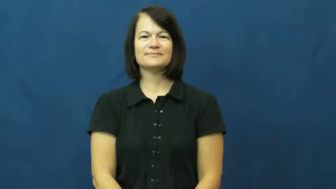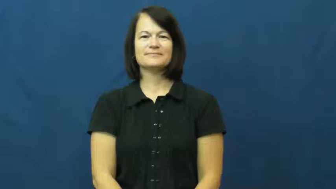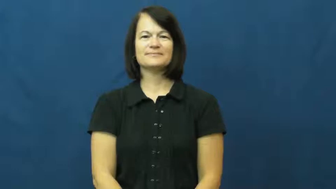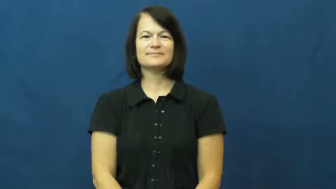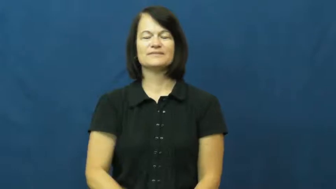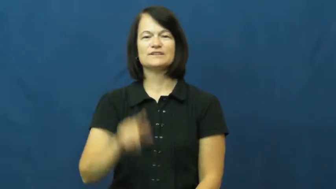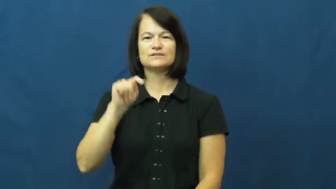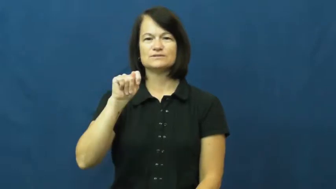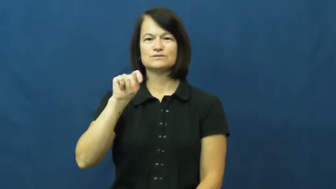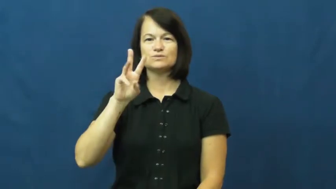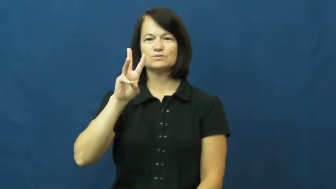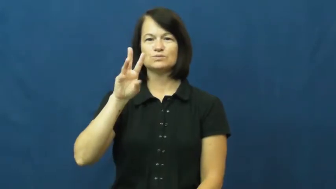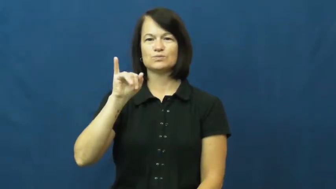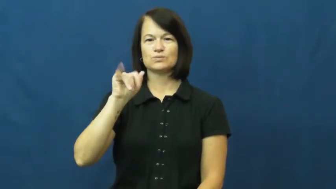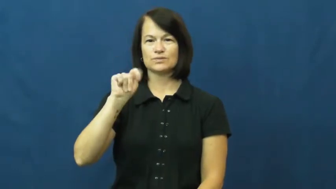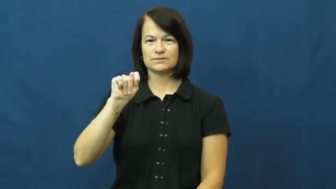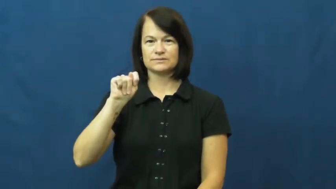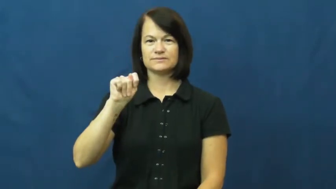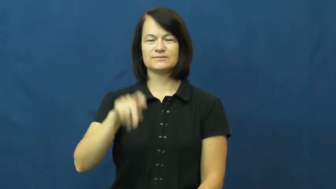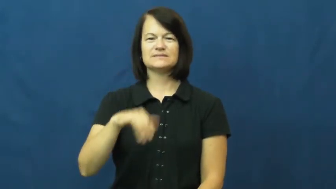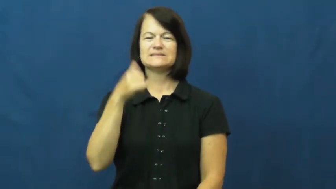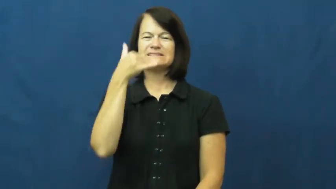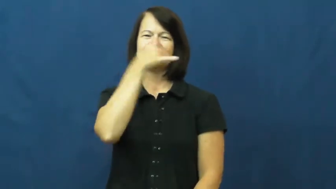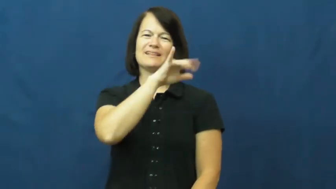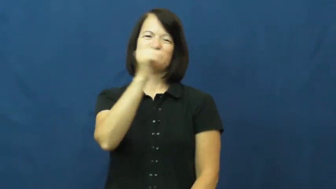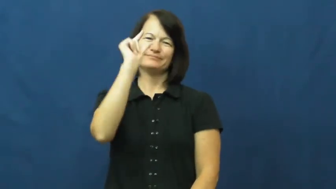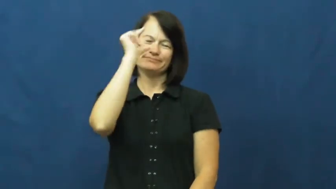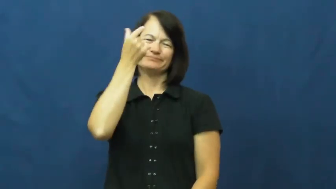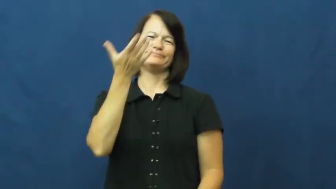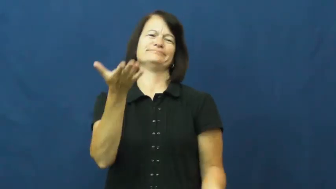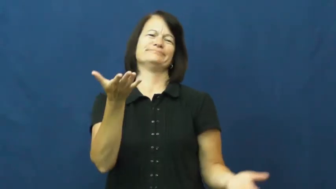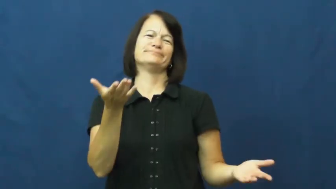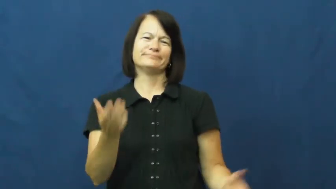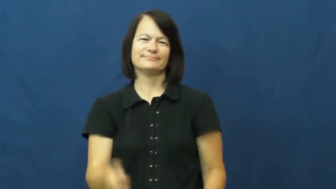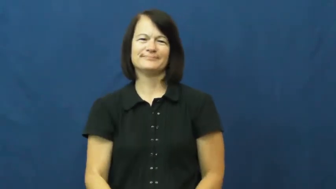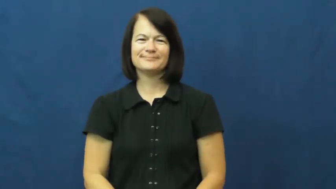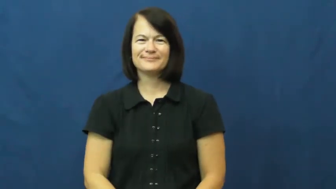twit